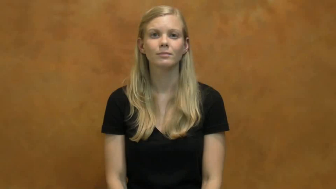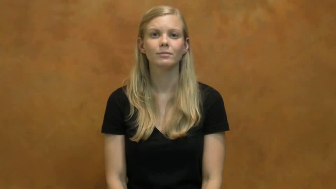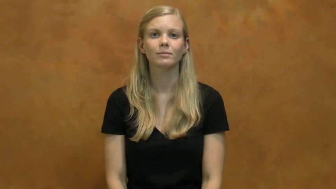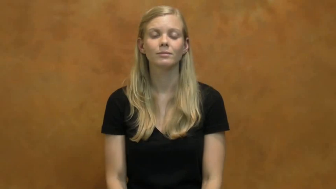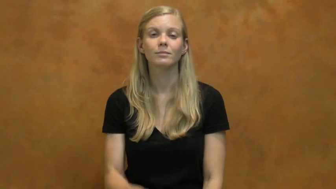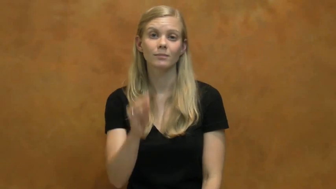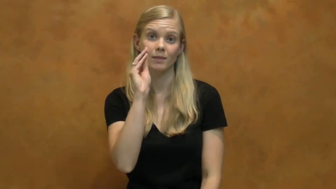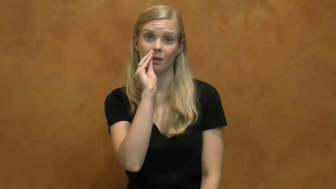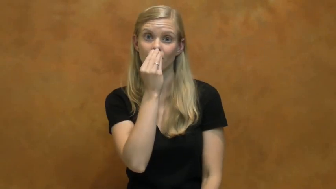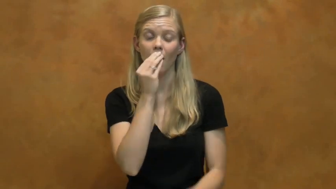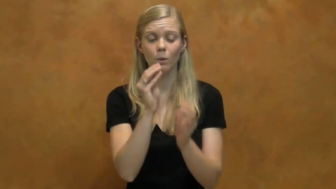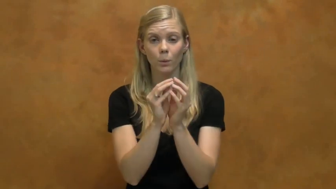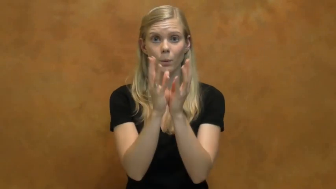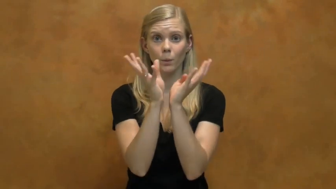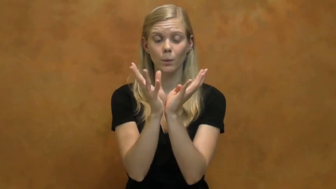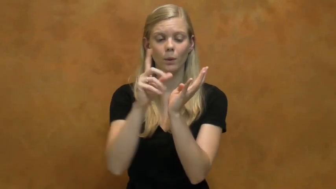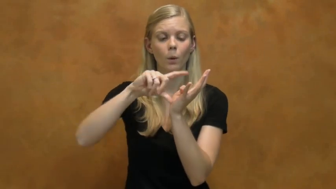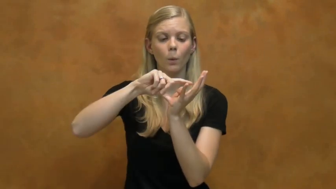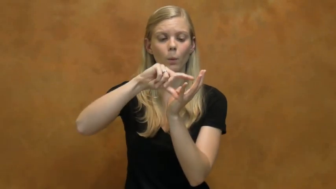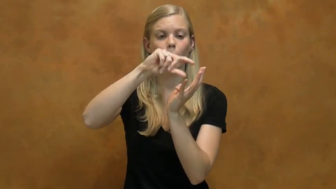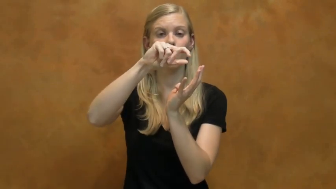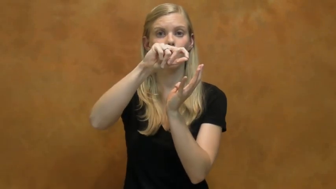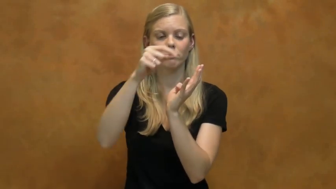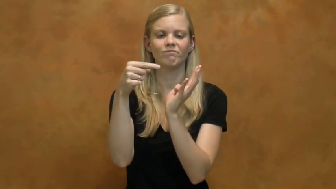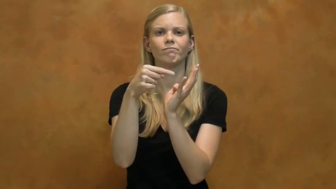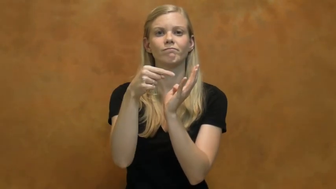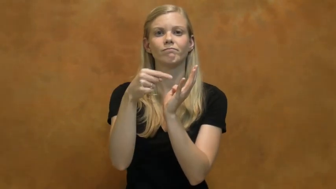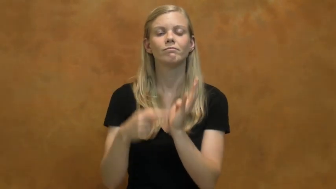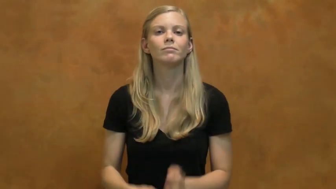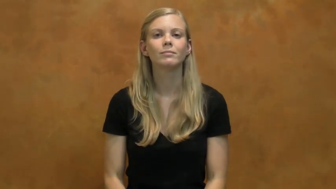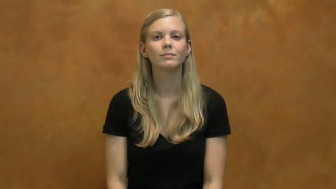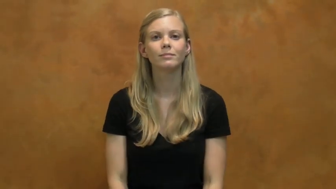petal